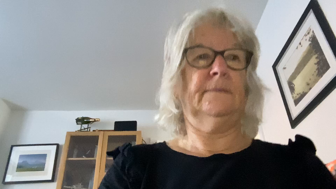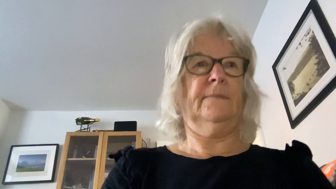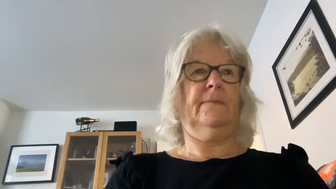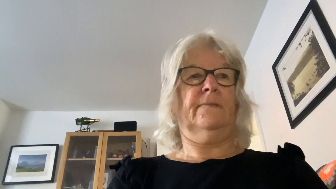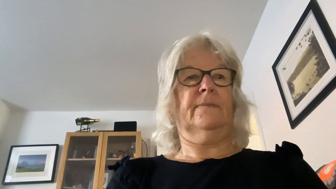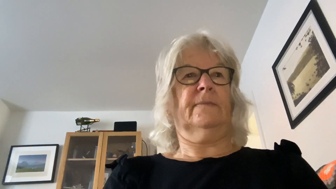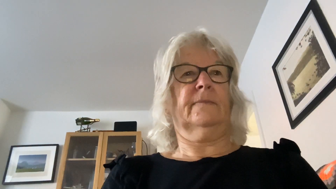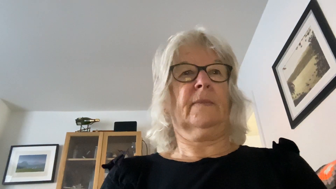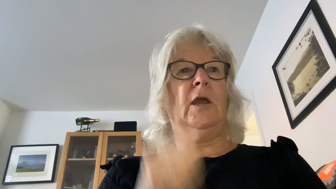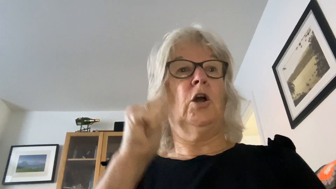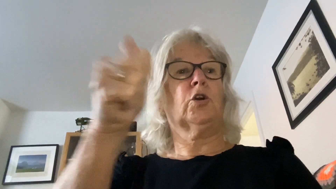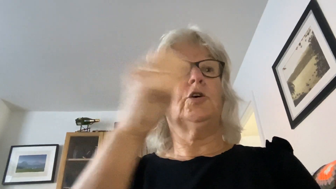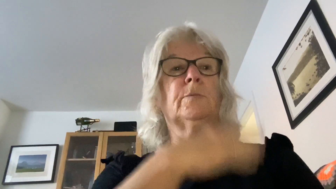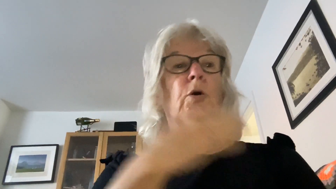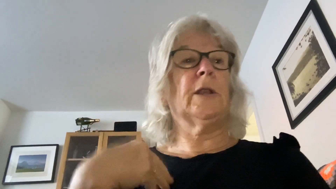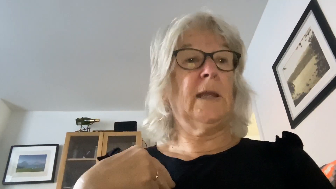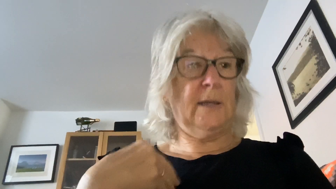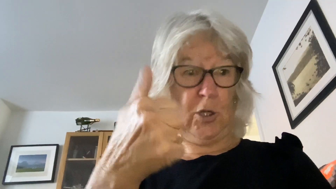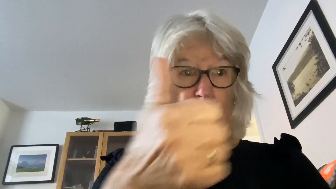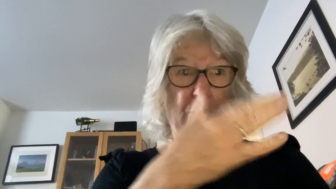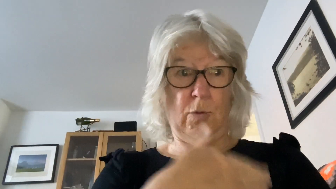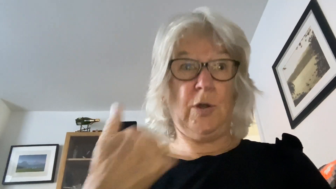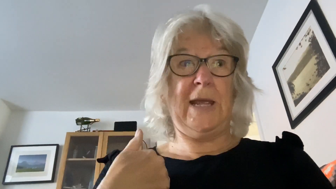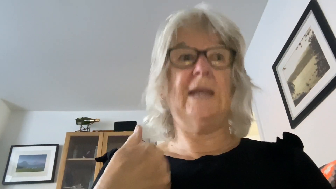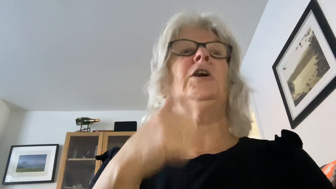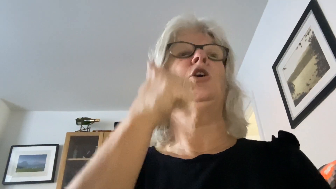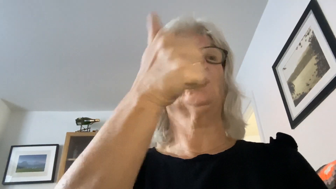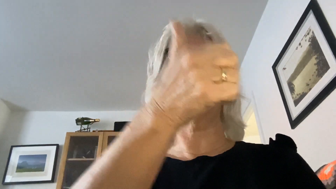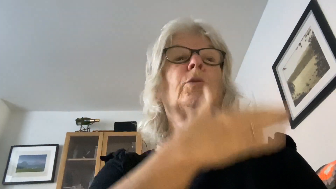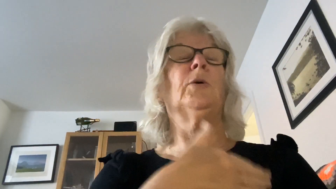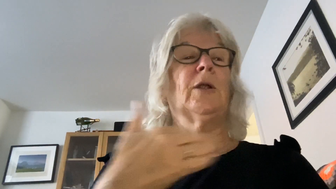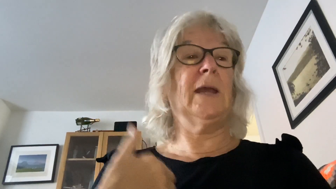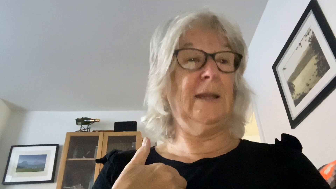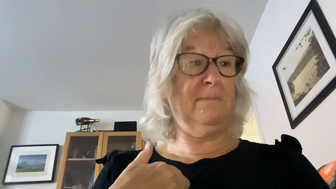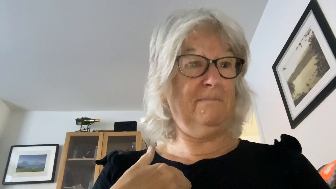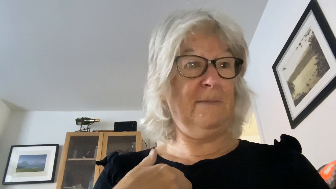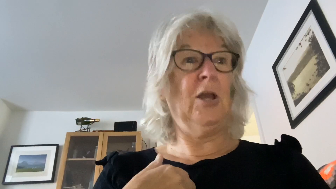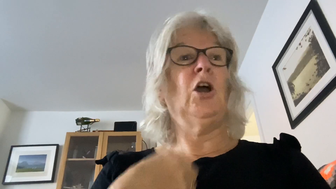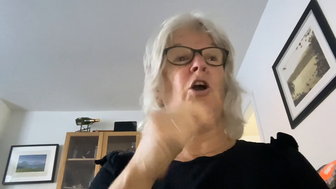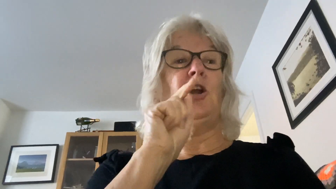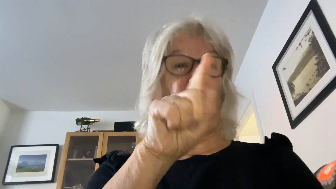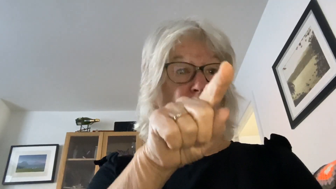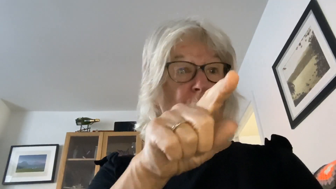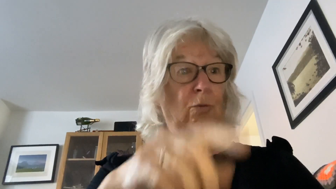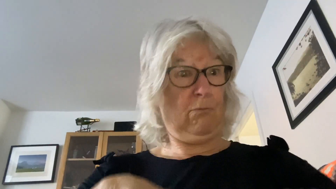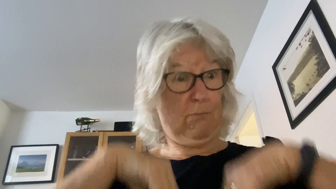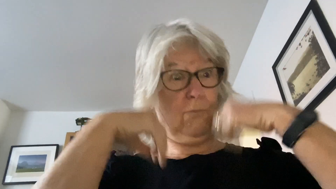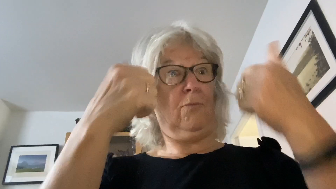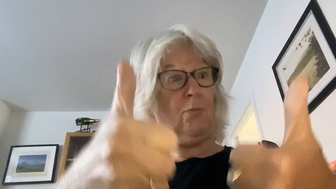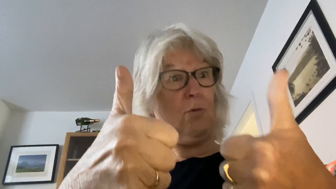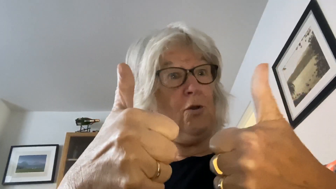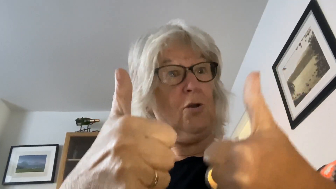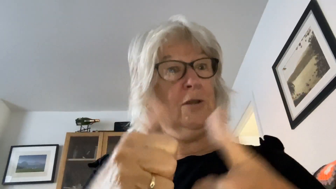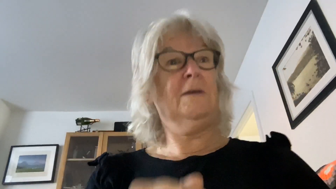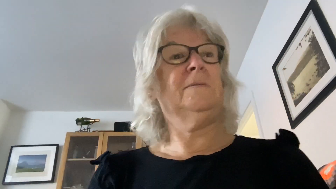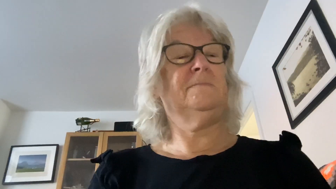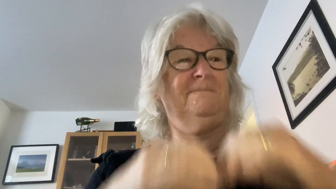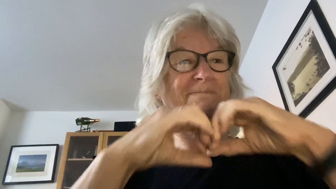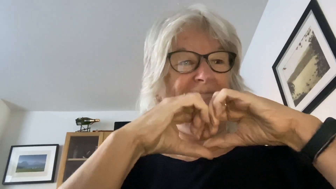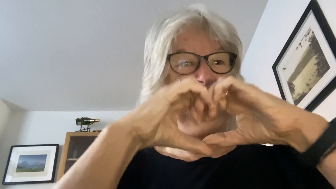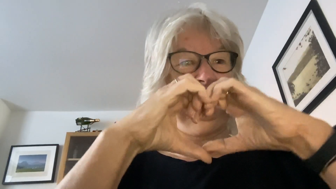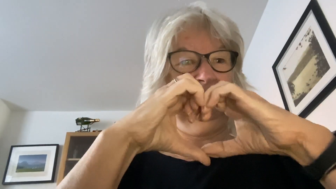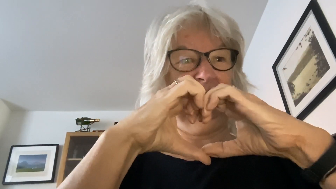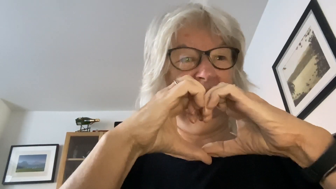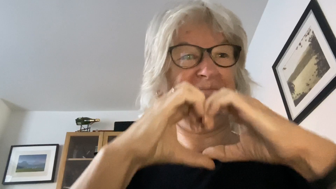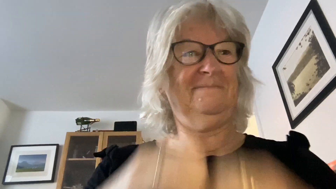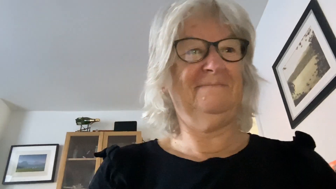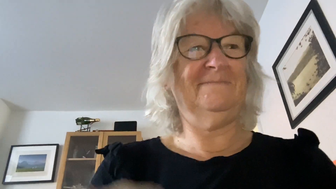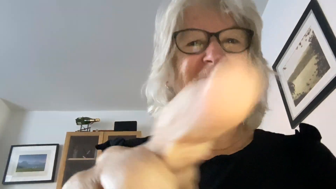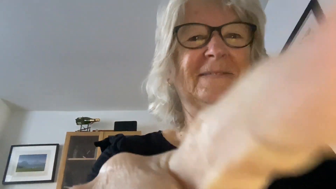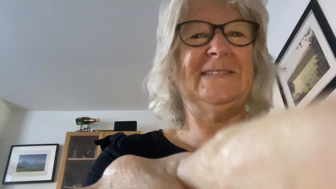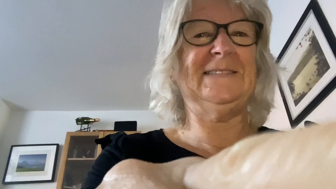good morning